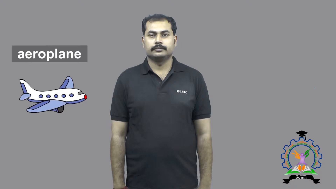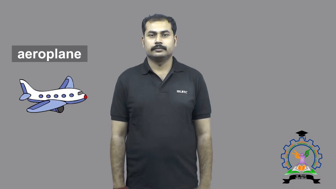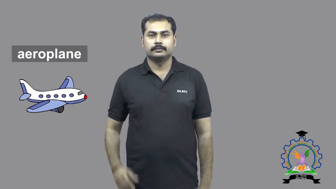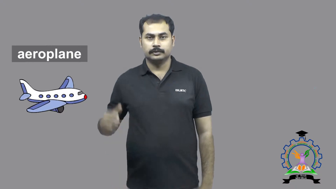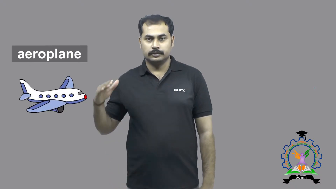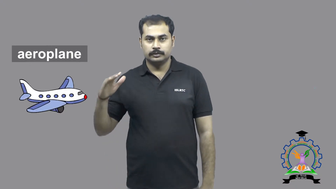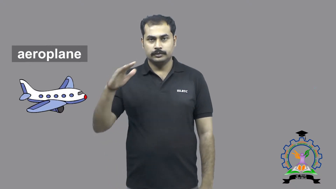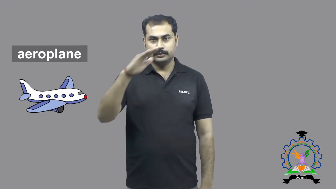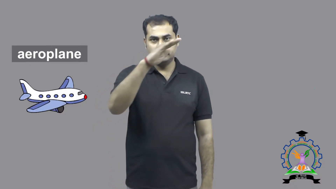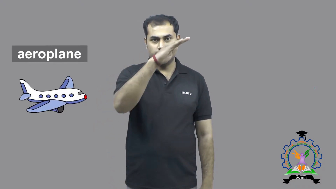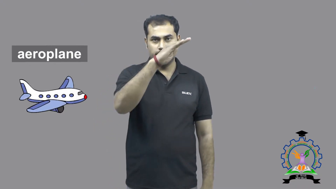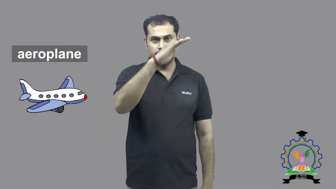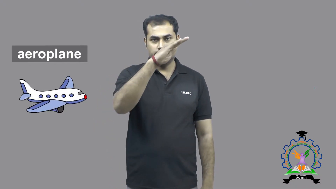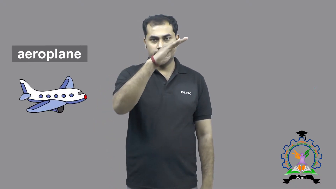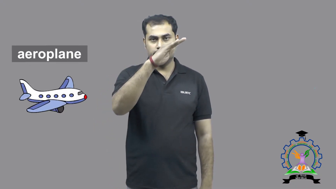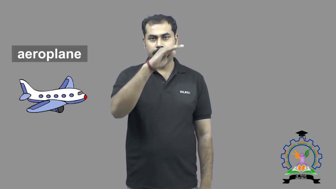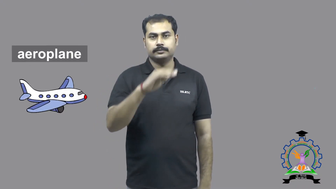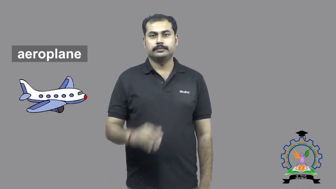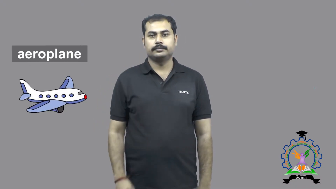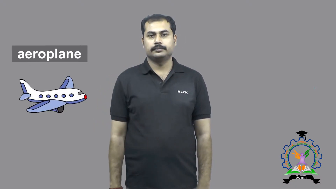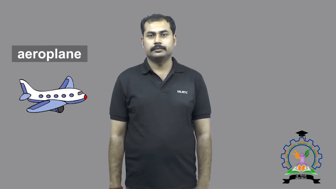aeroplane